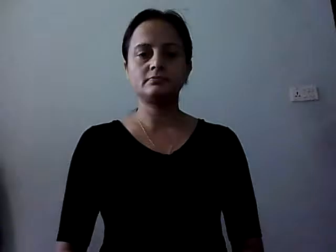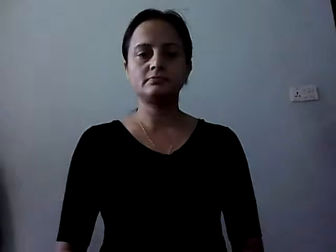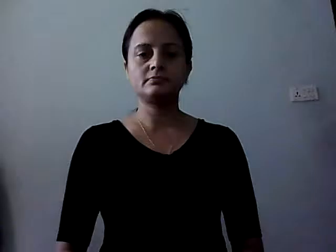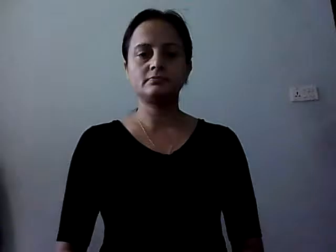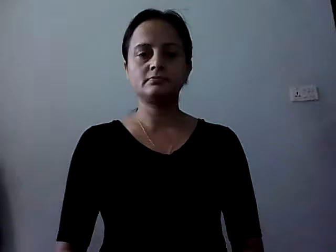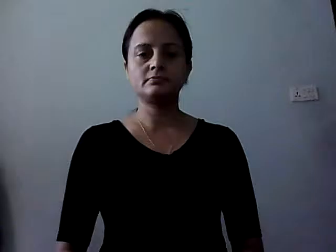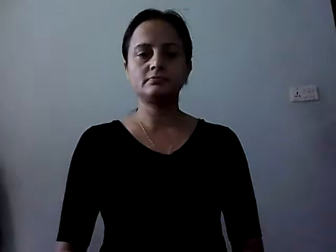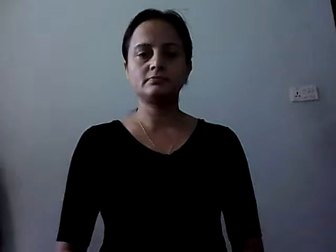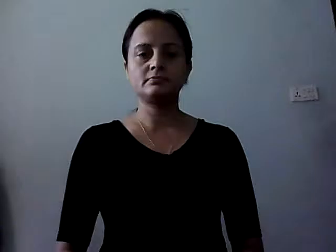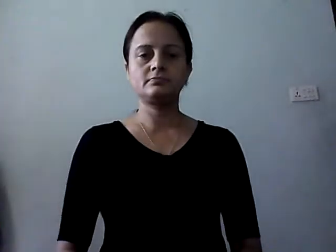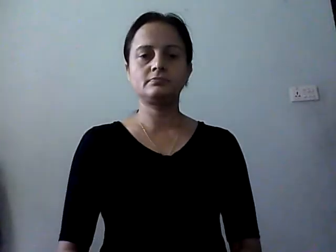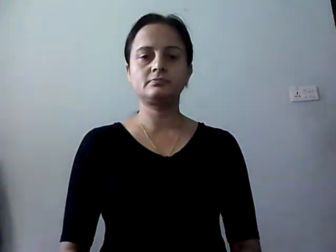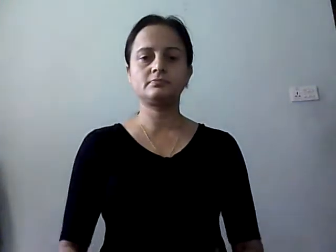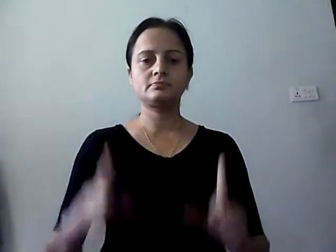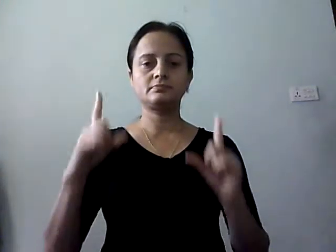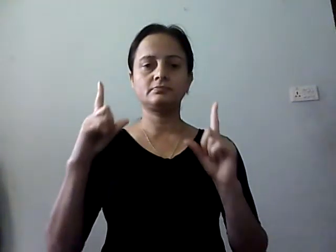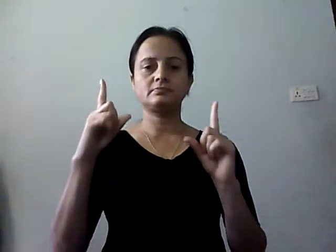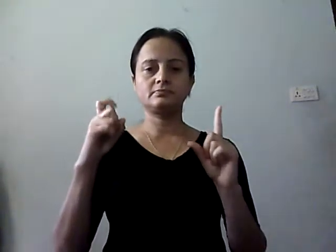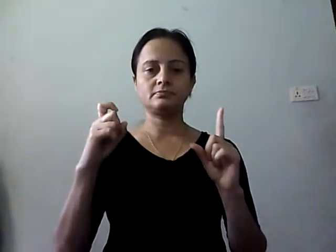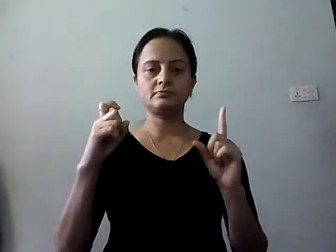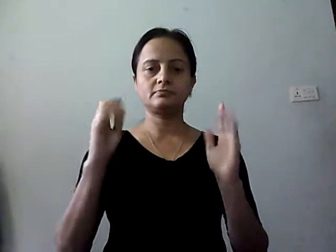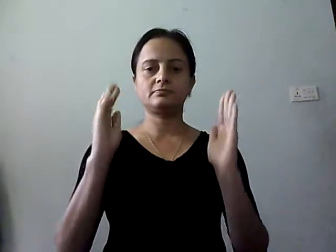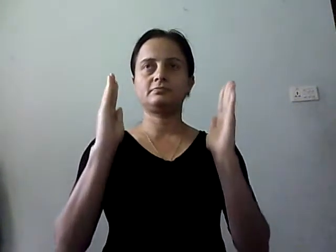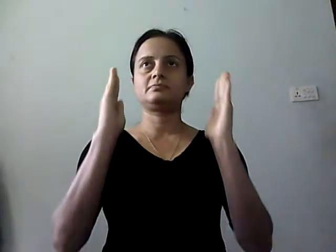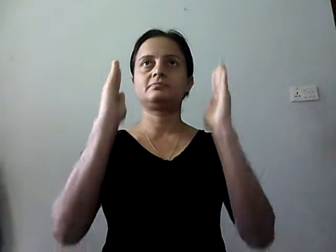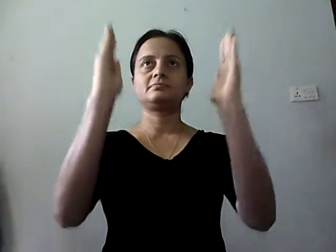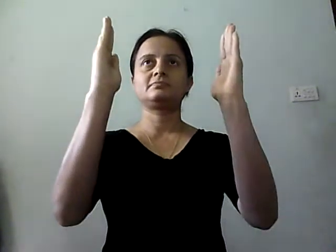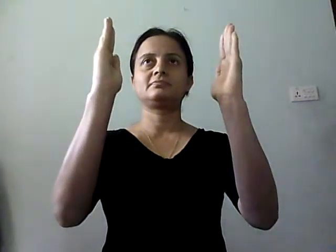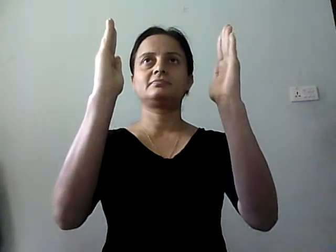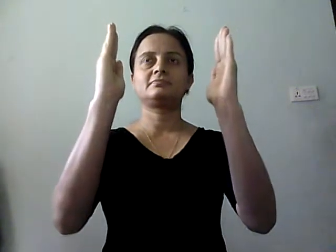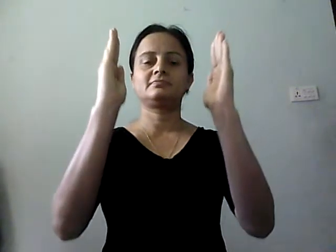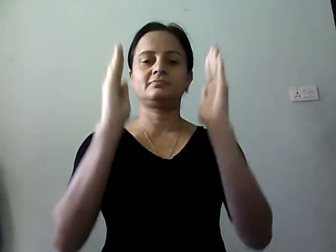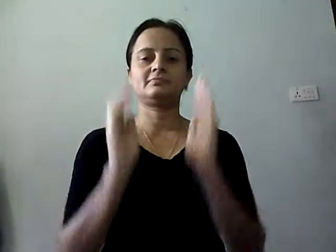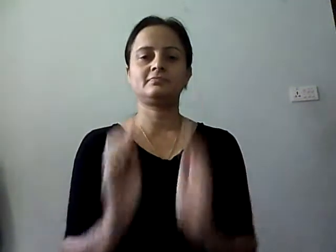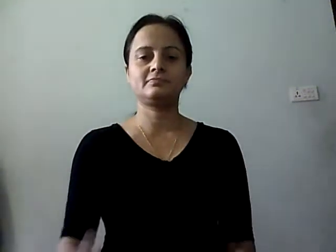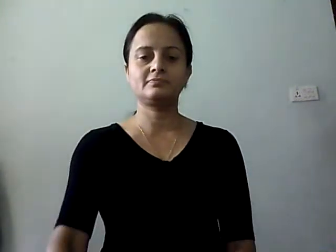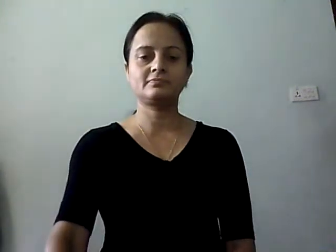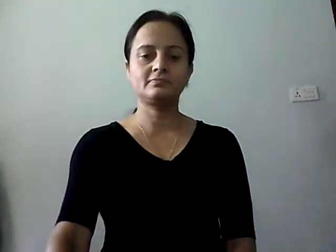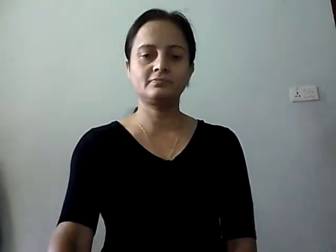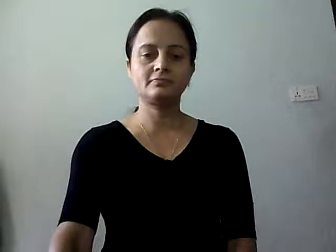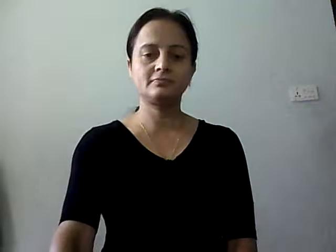photograph